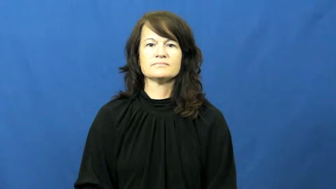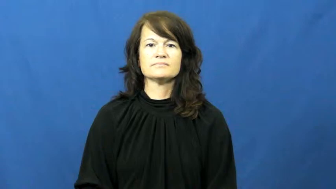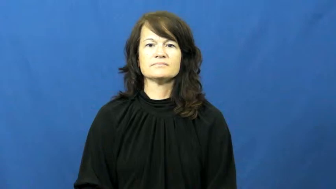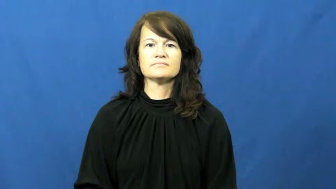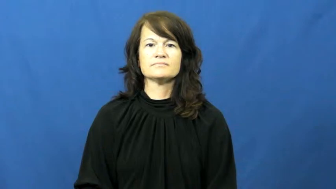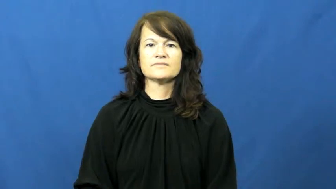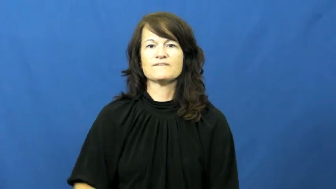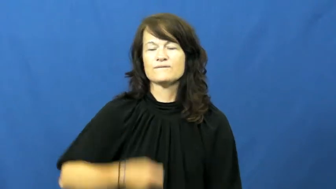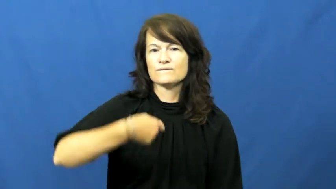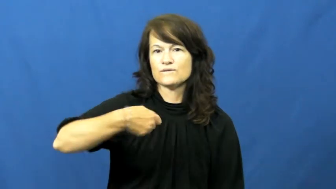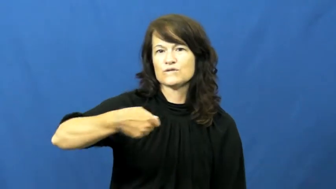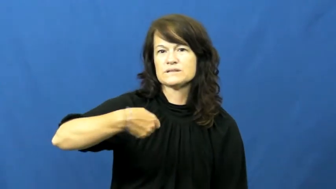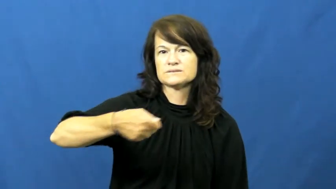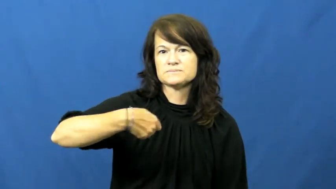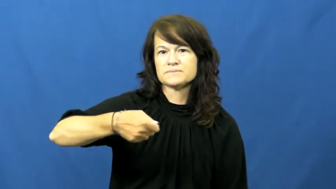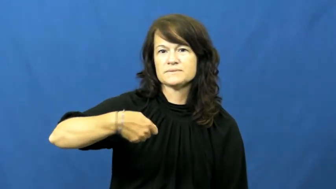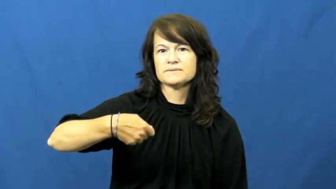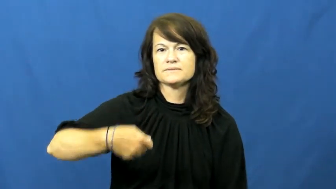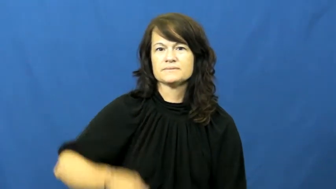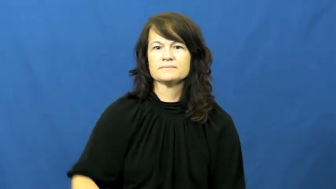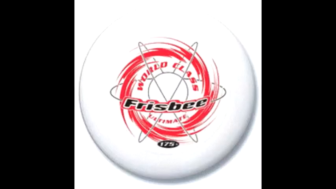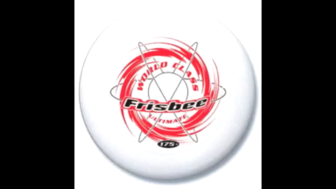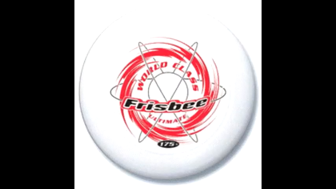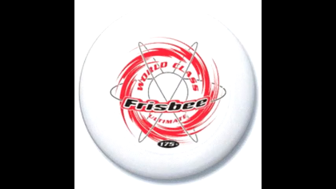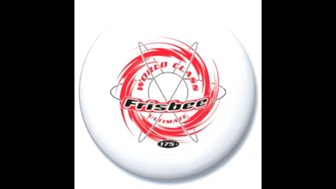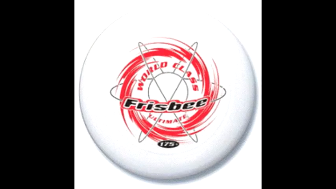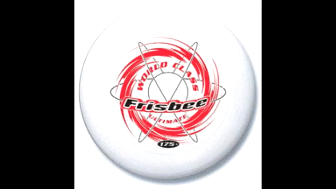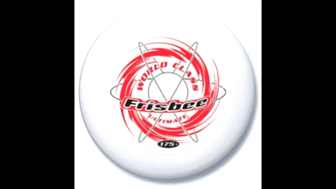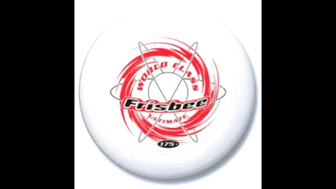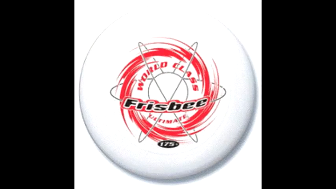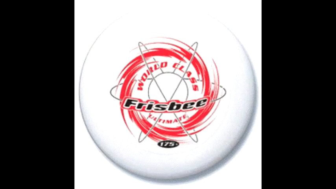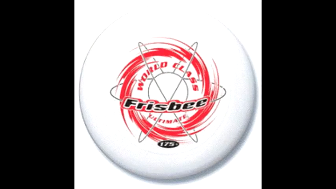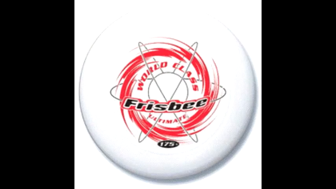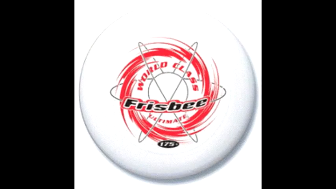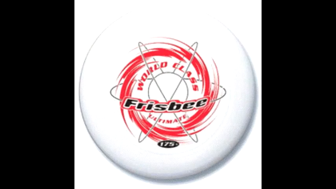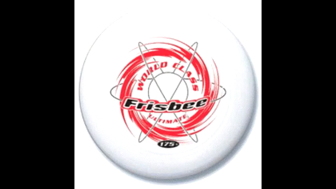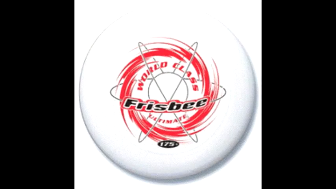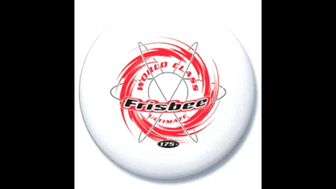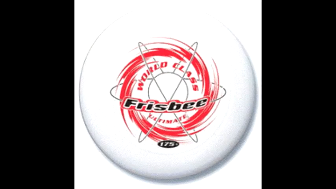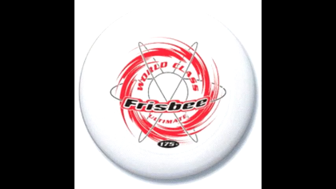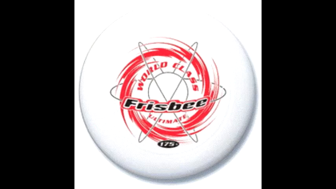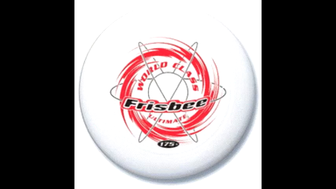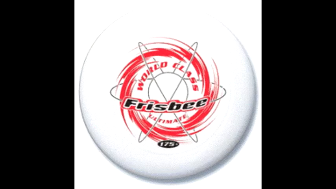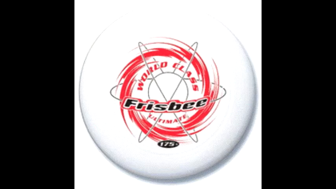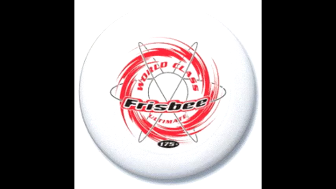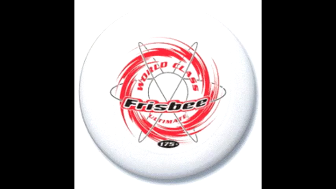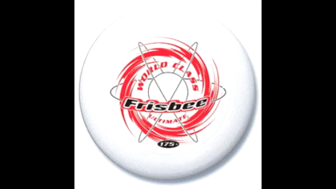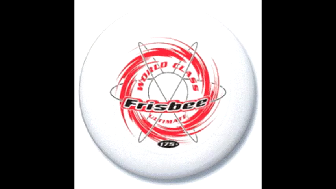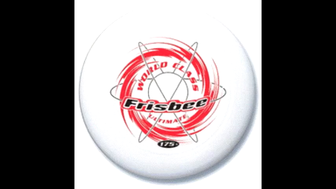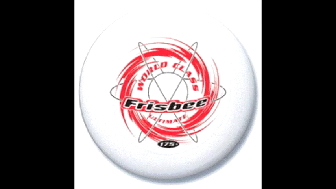frisbee